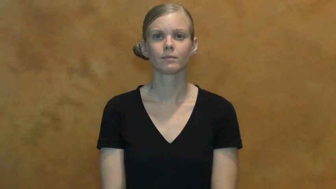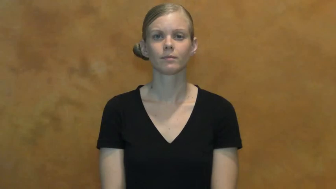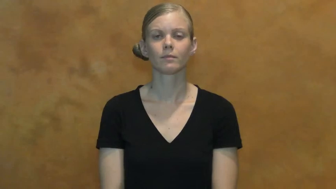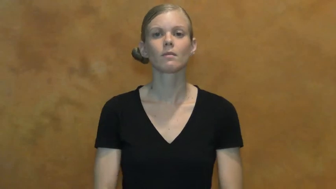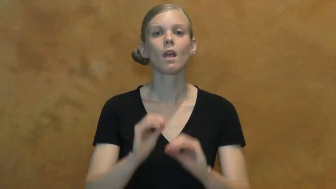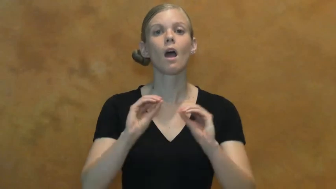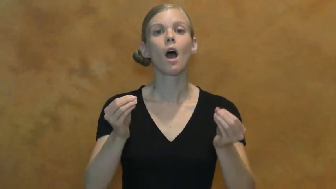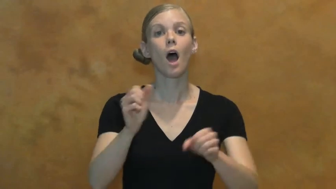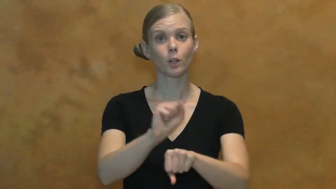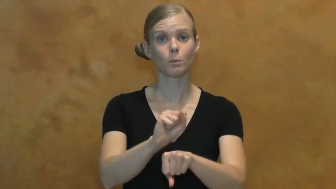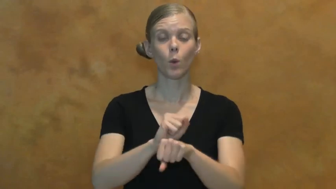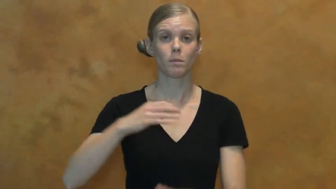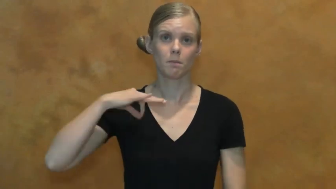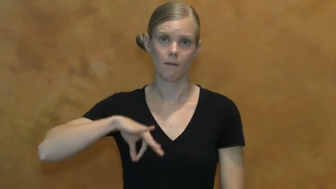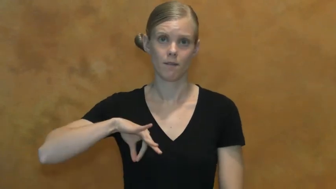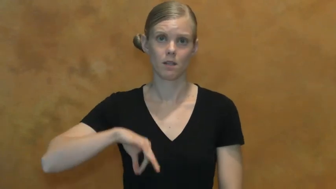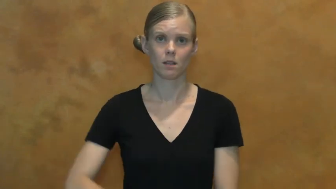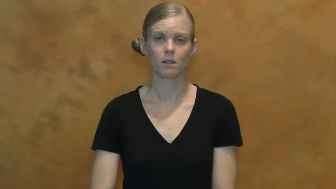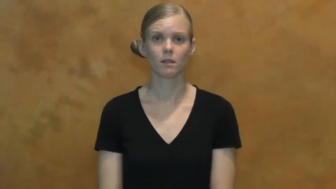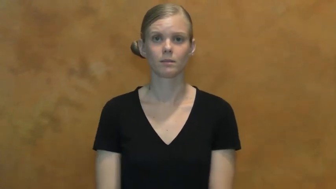unemployment benefit